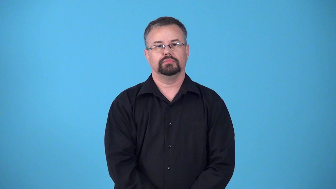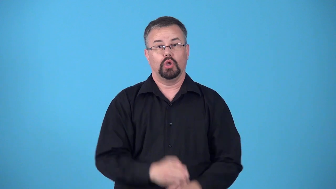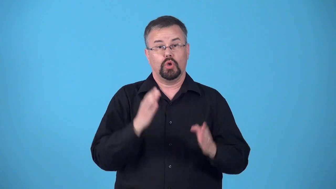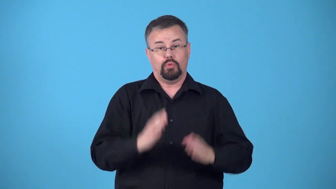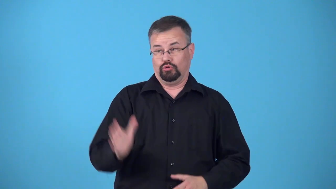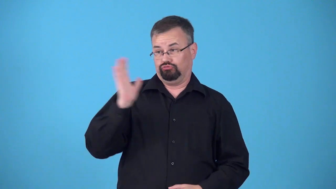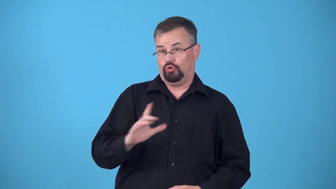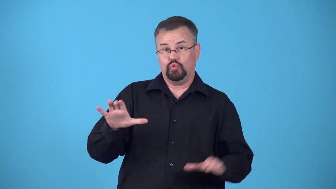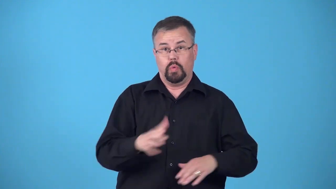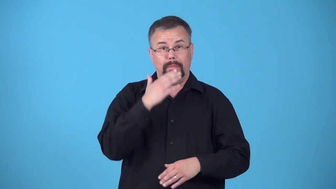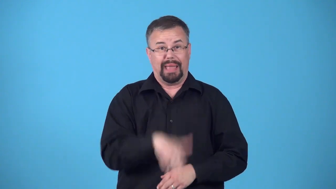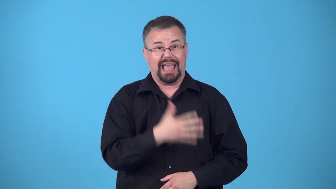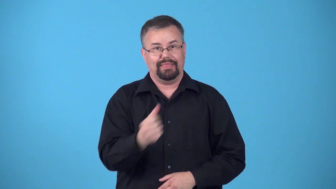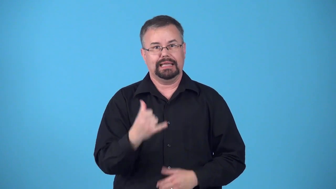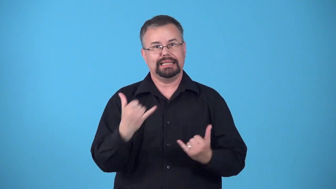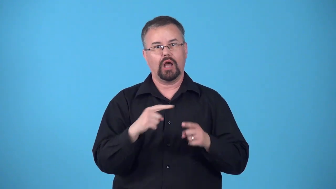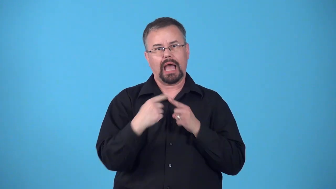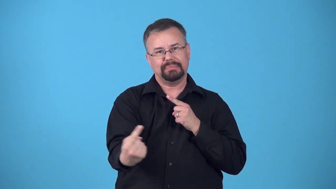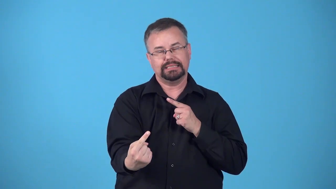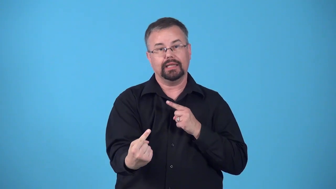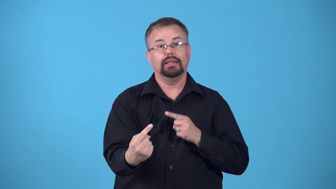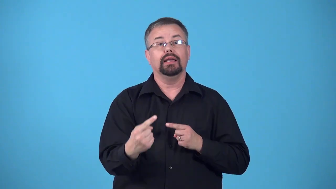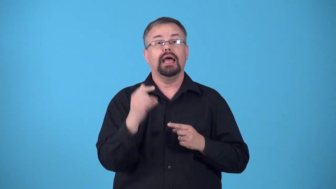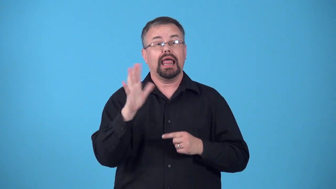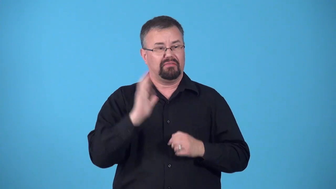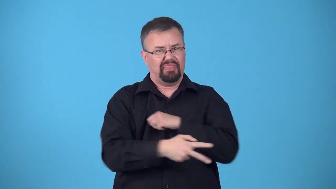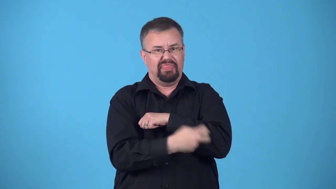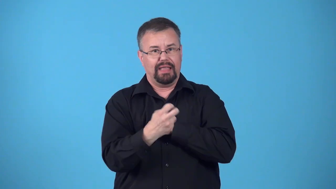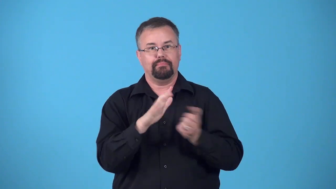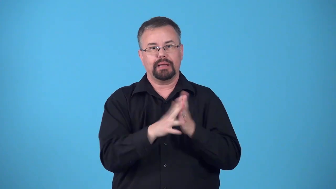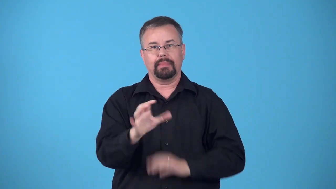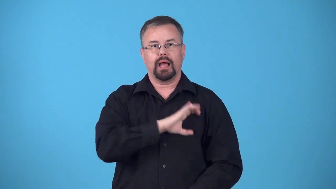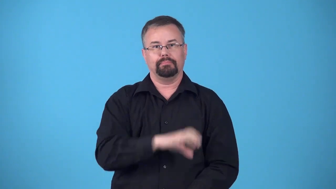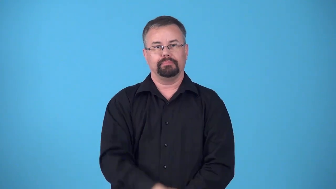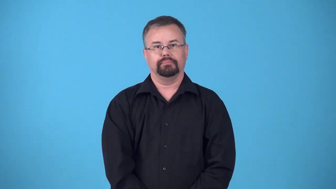poacher turned gamekeeper